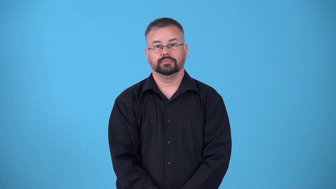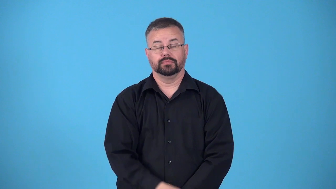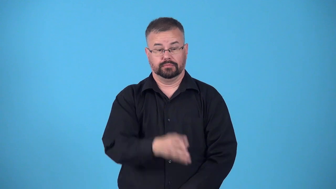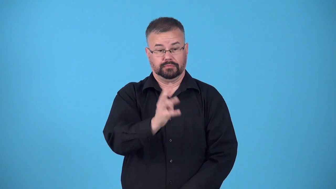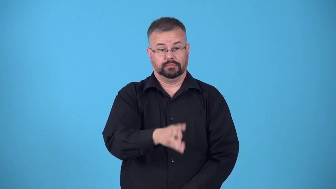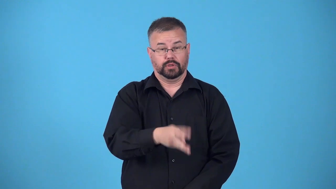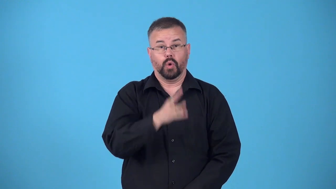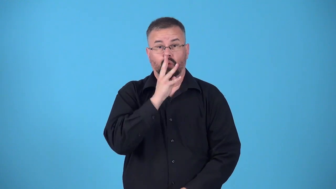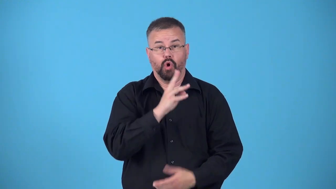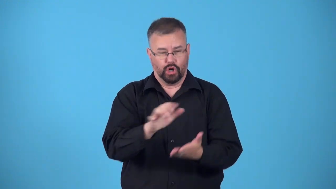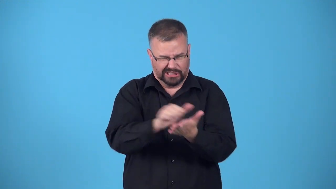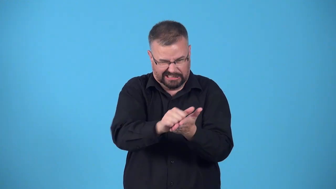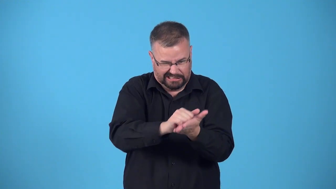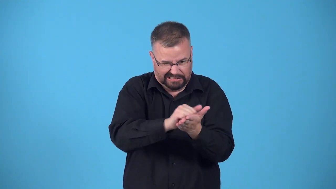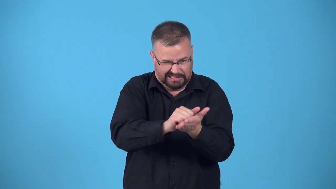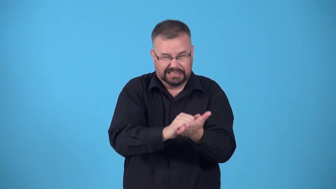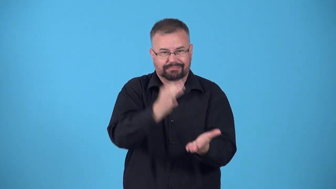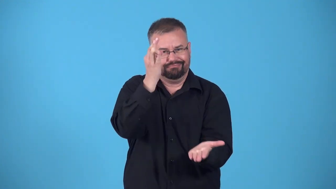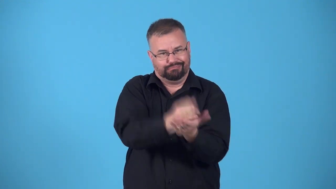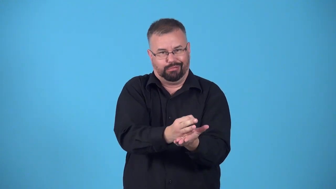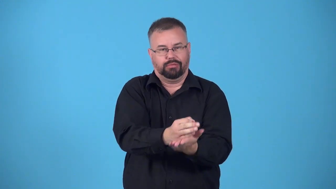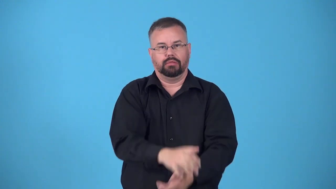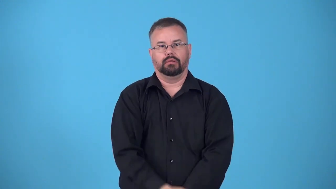rinse out